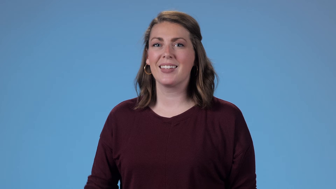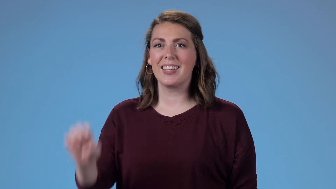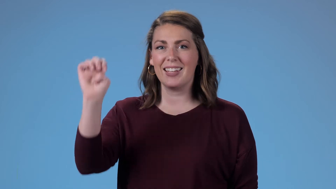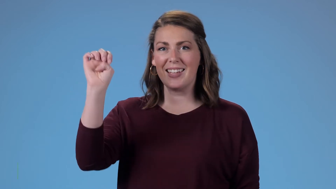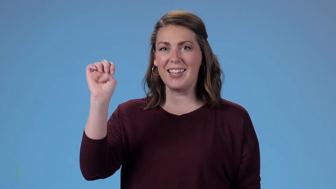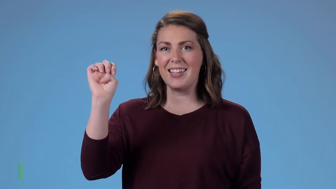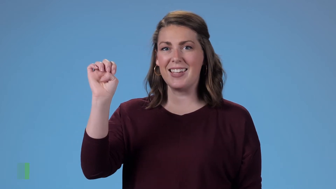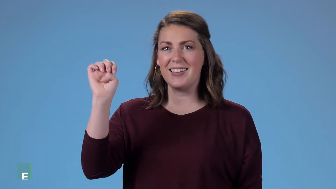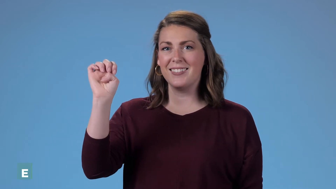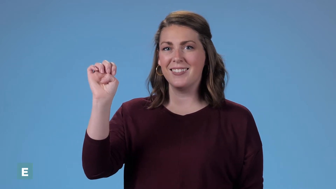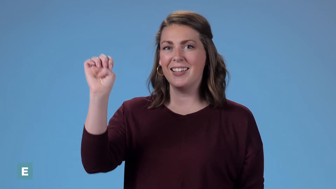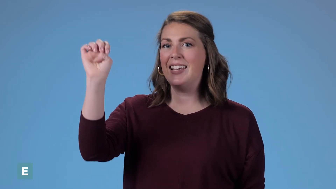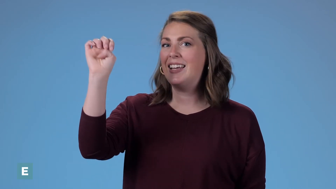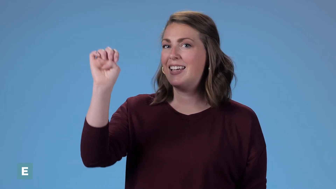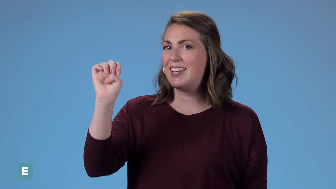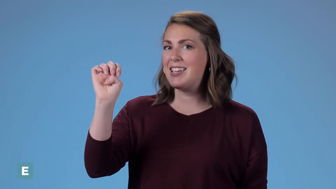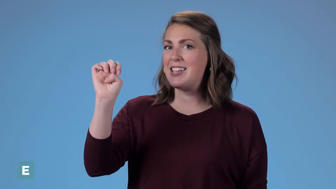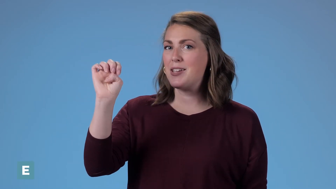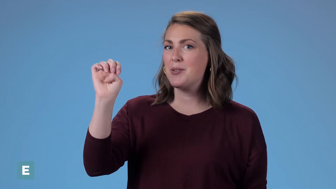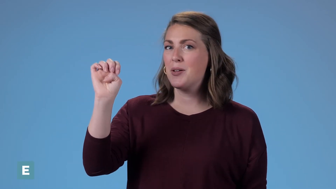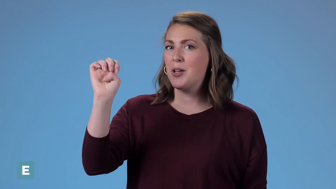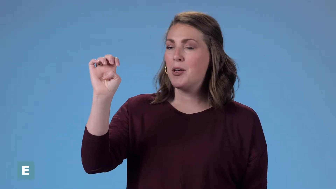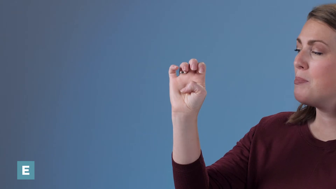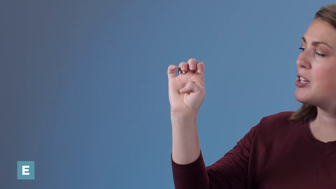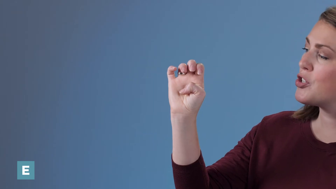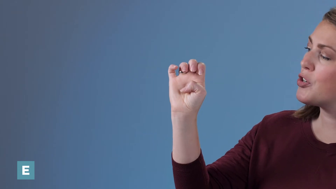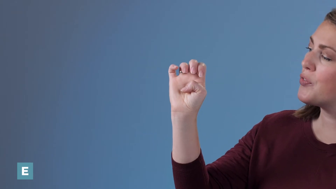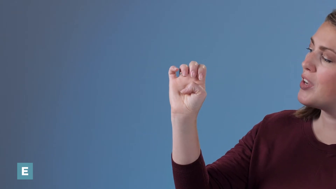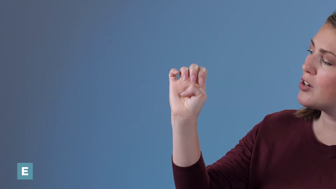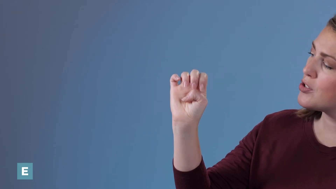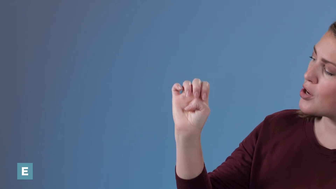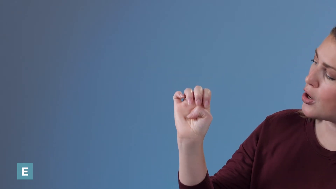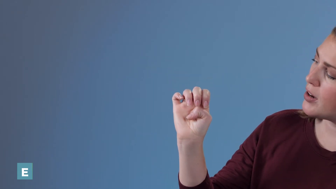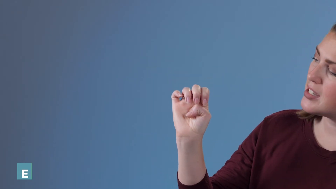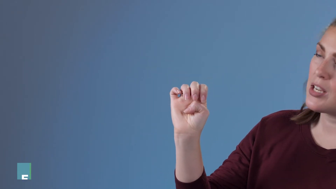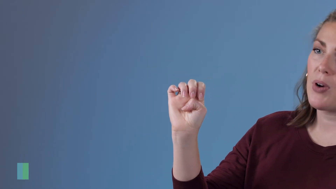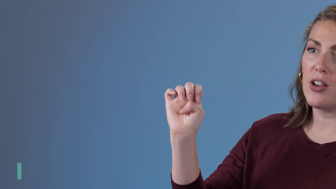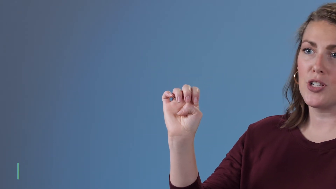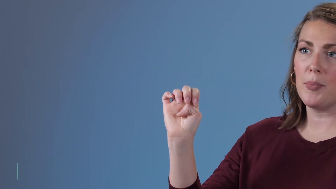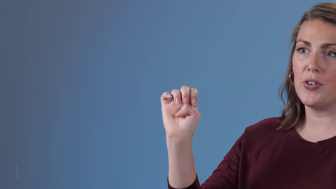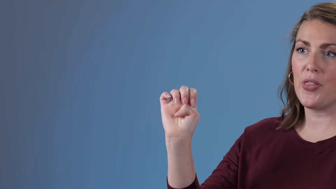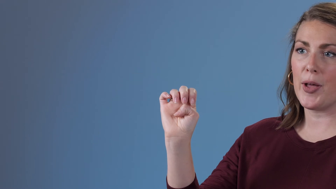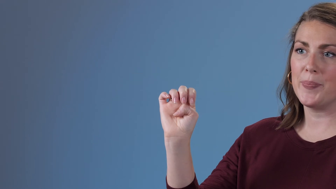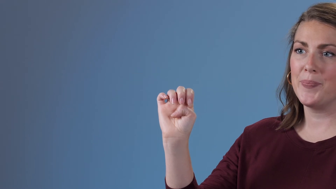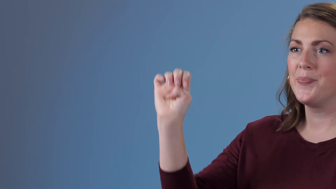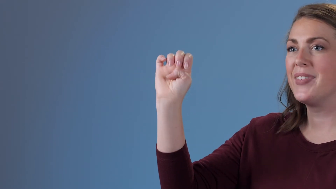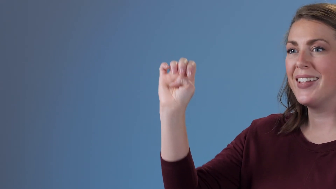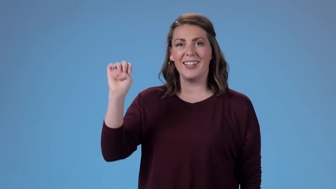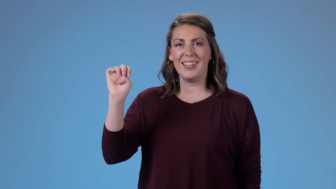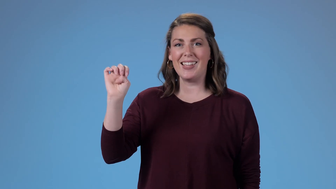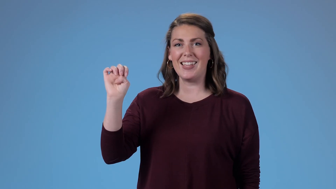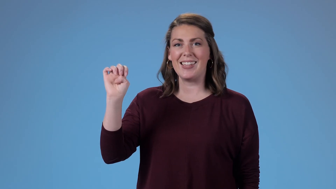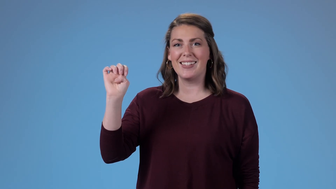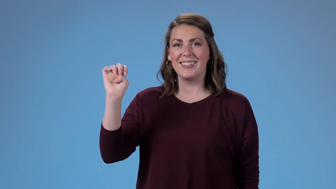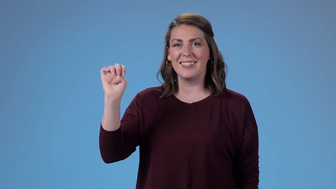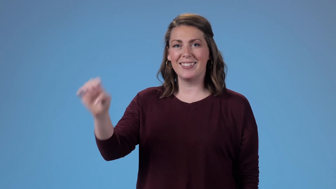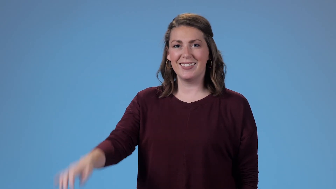E